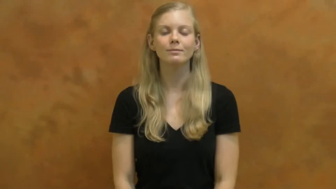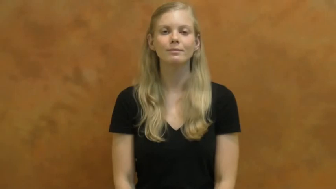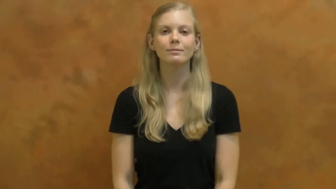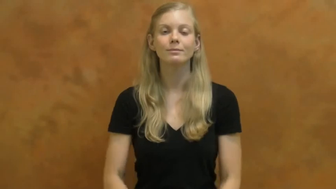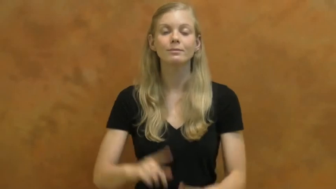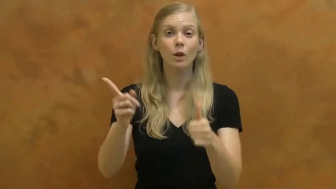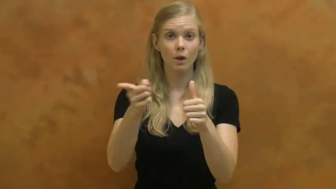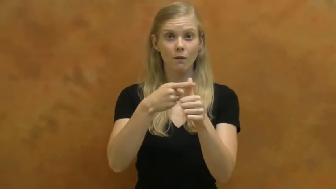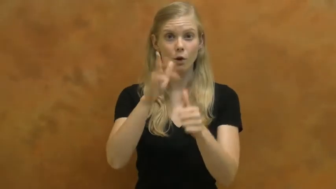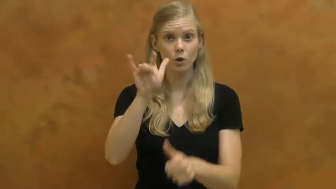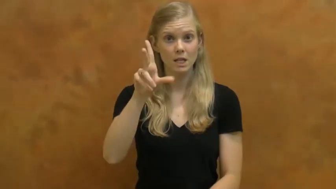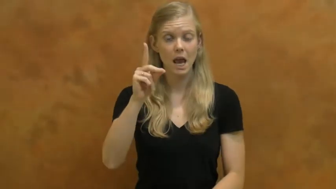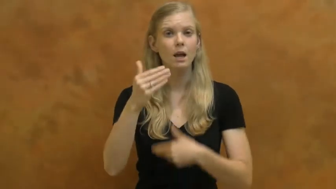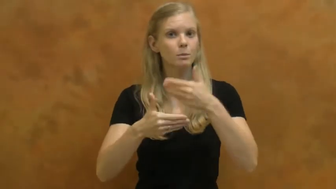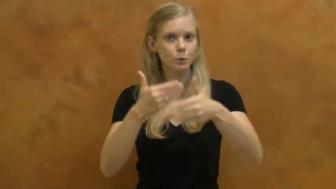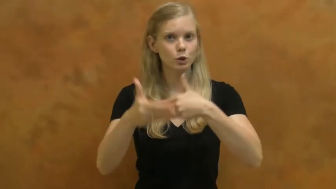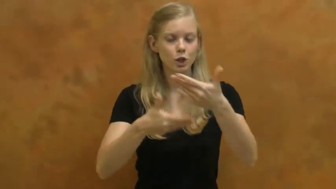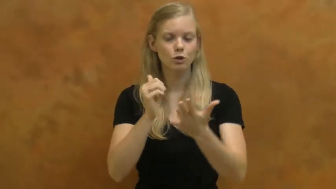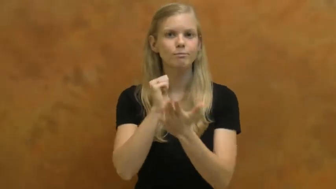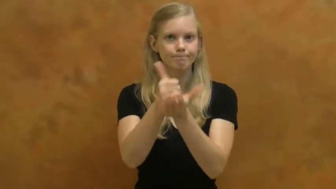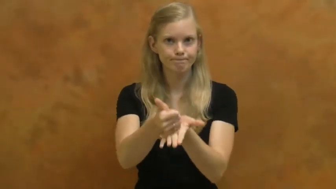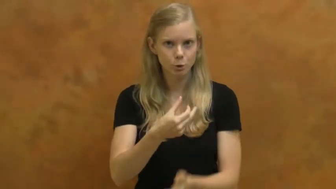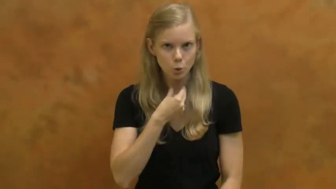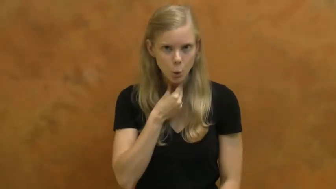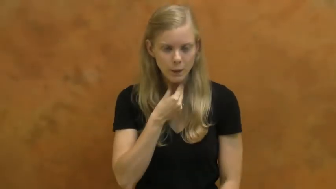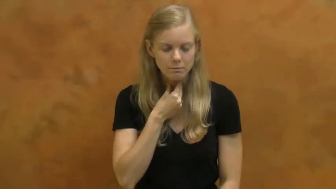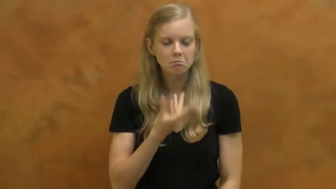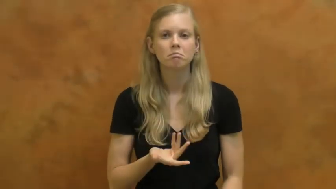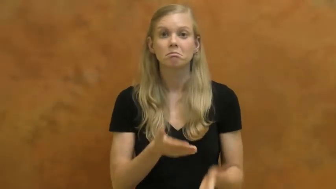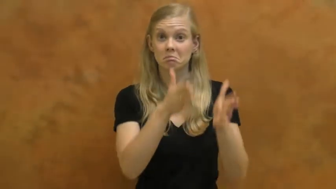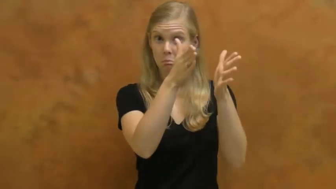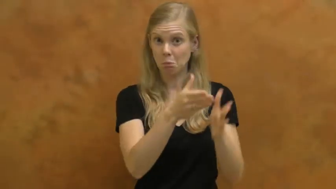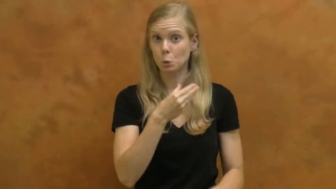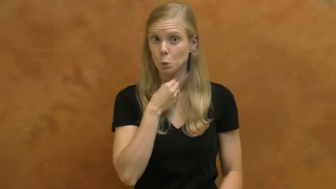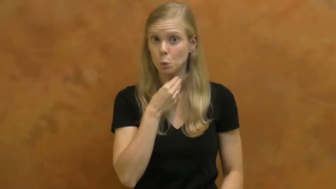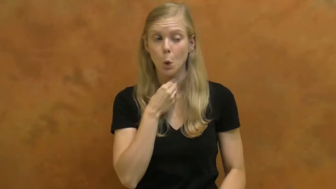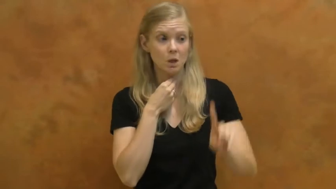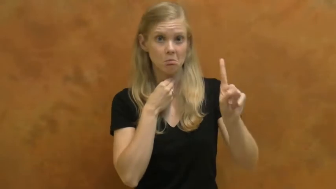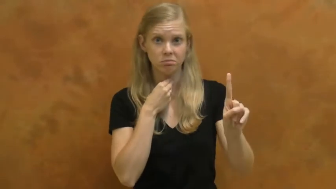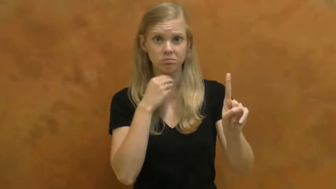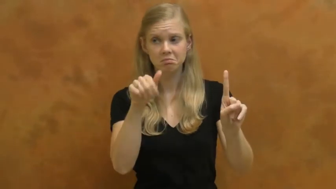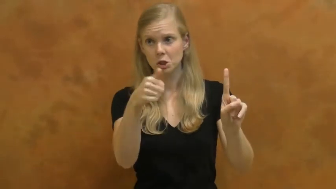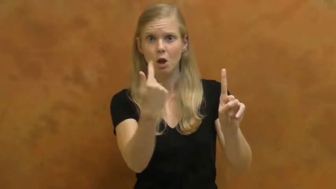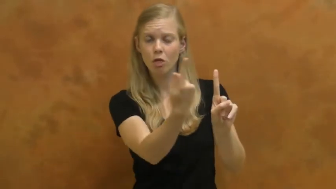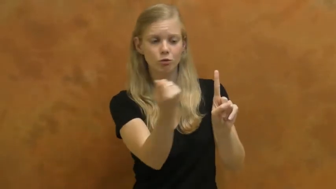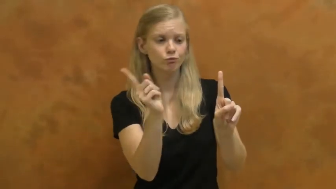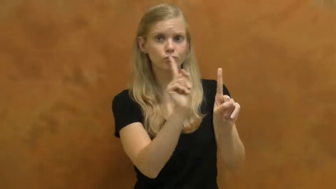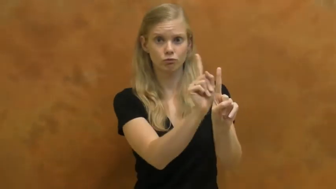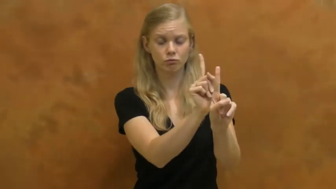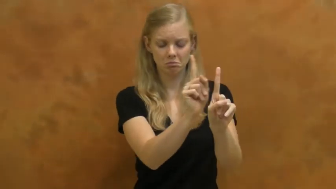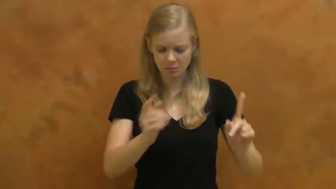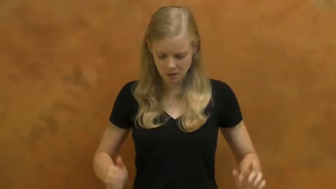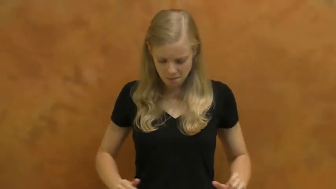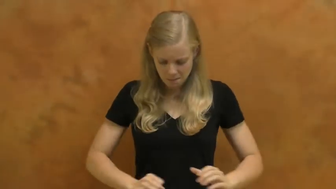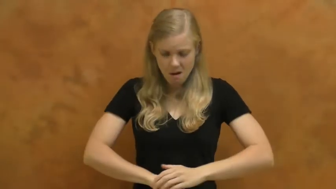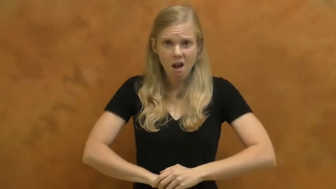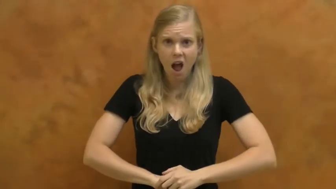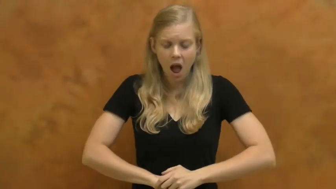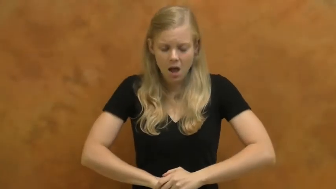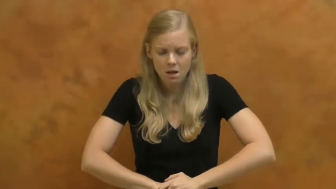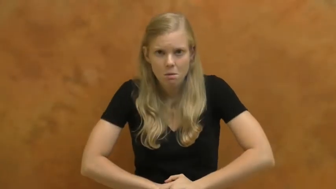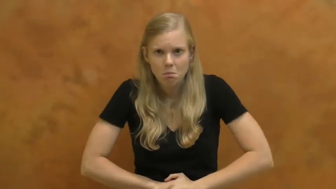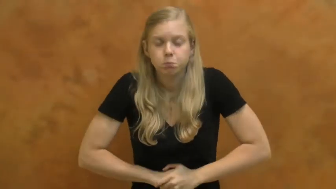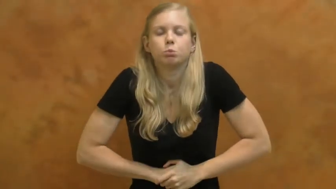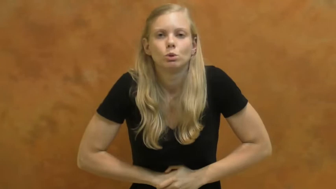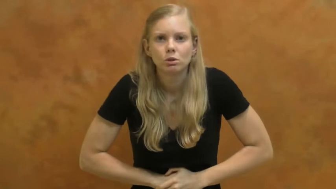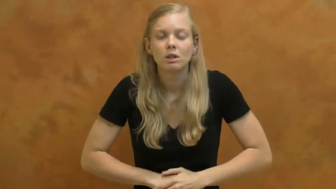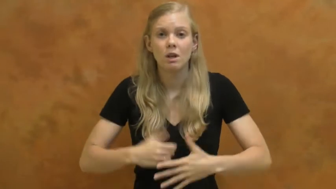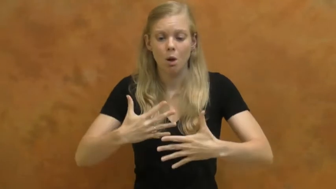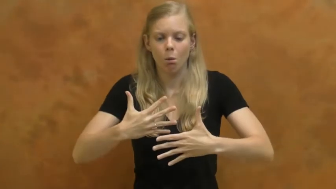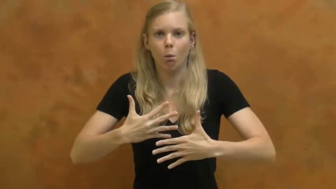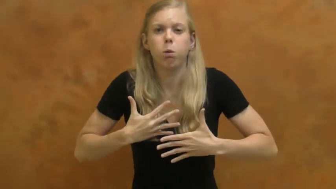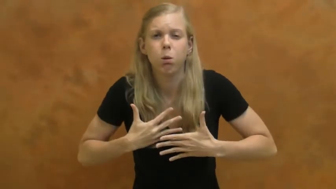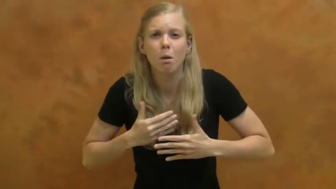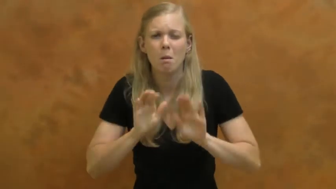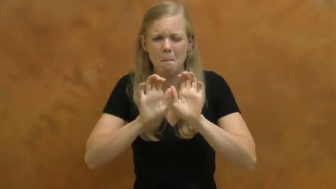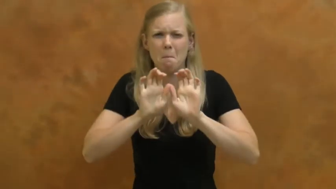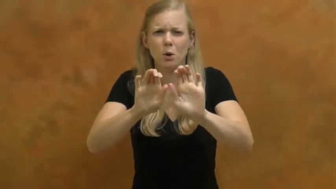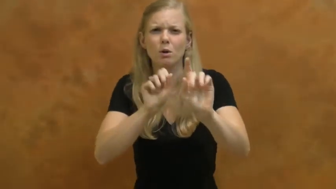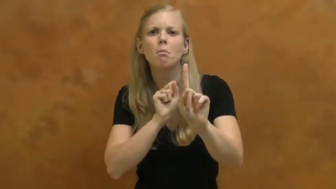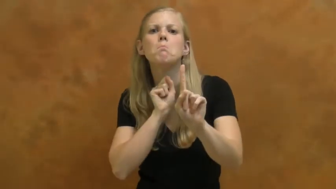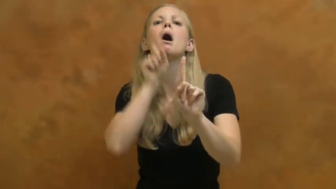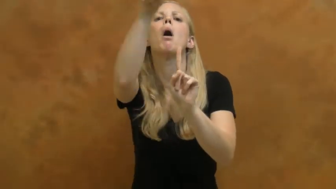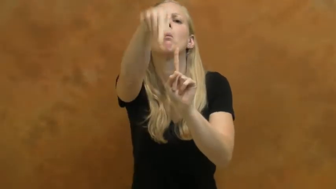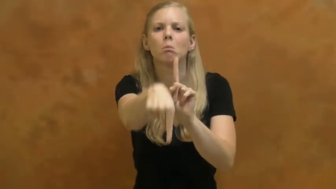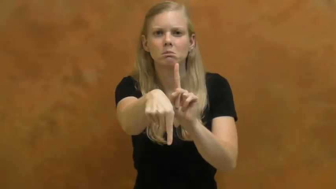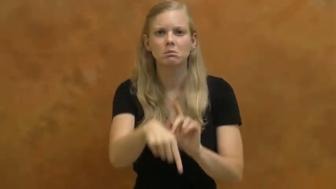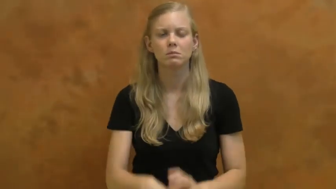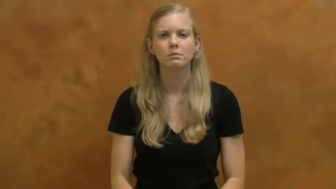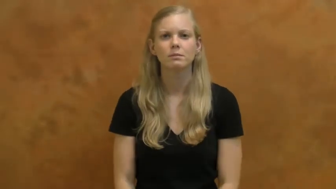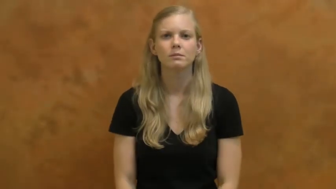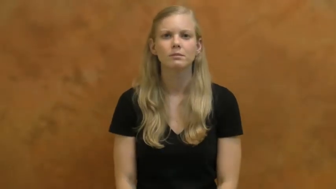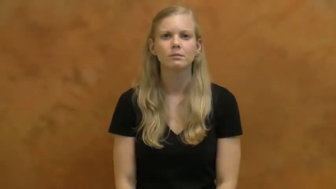heimlich maneuver